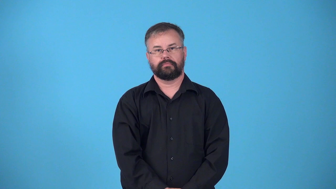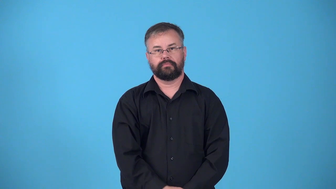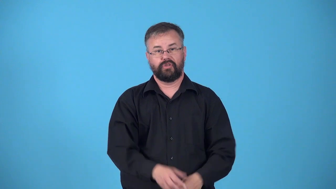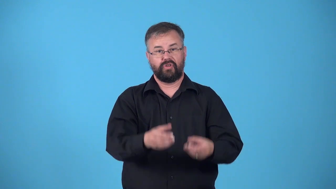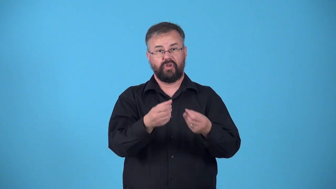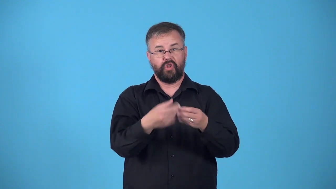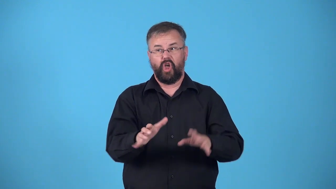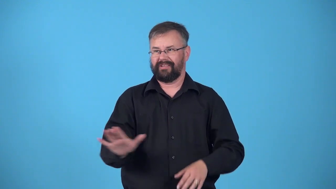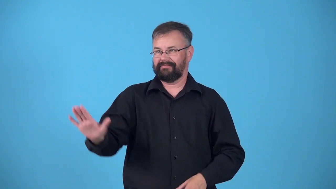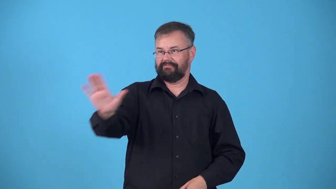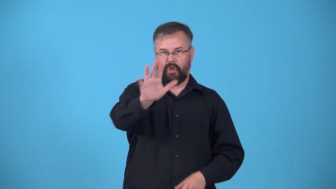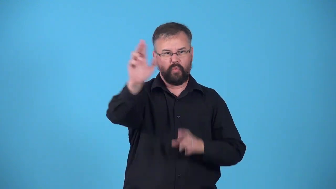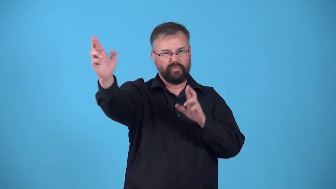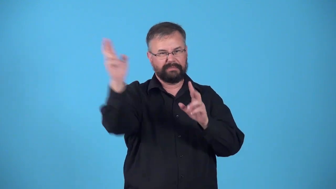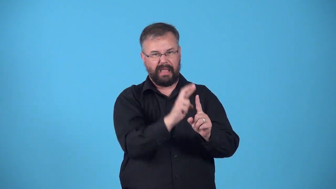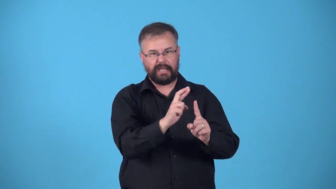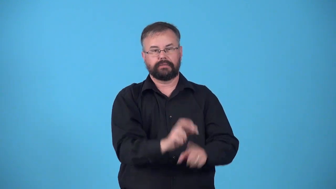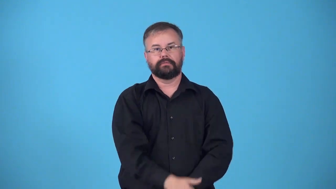obloquy